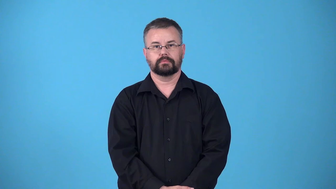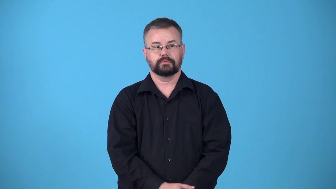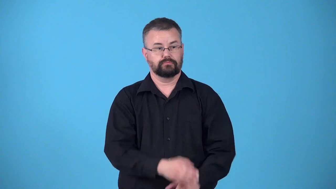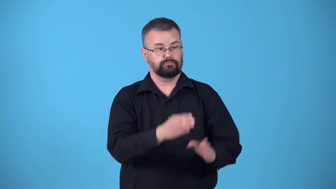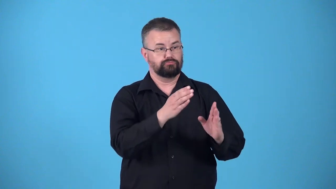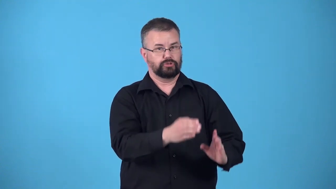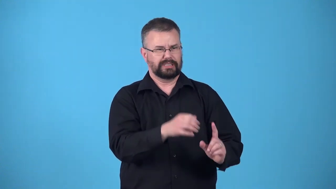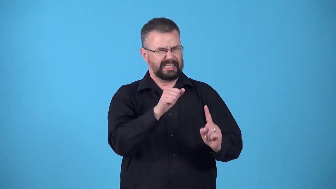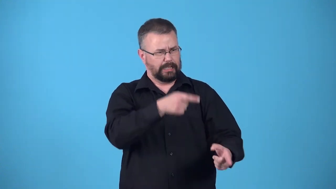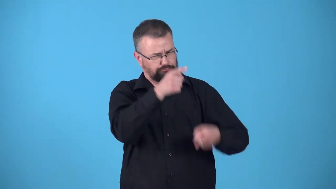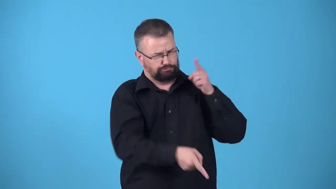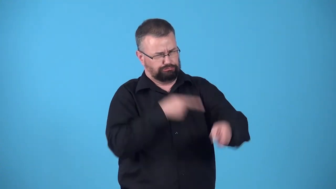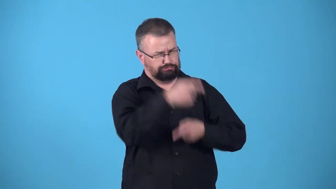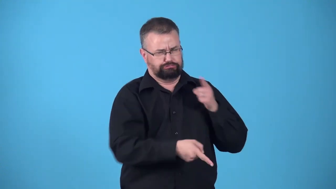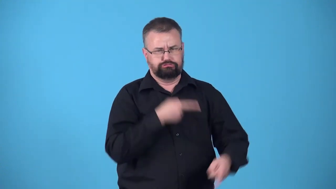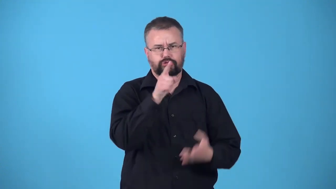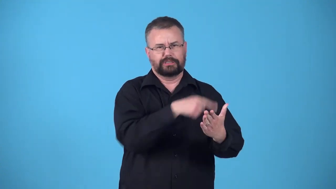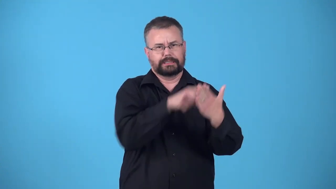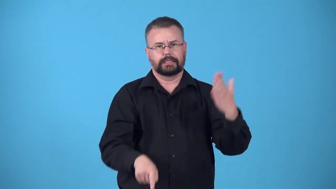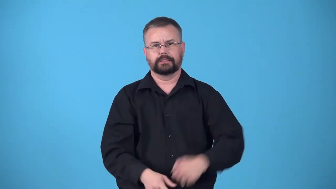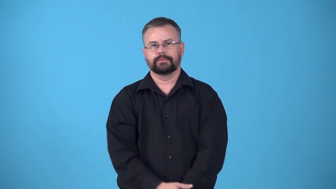fair game